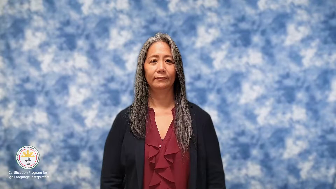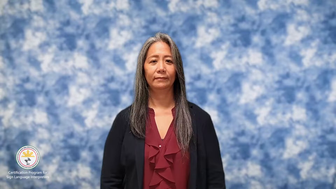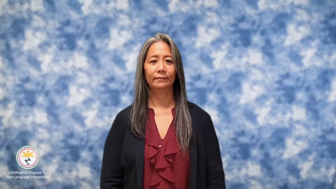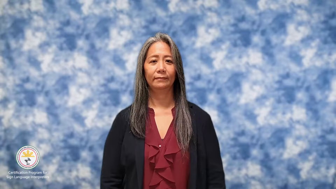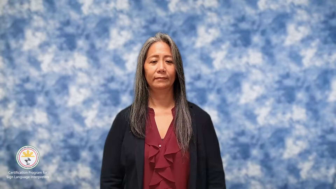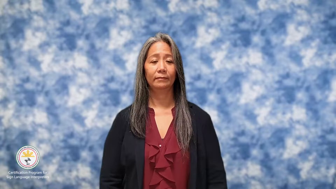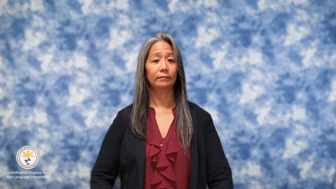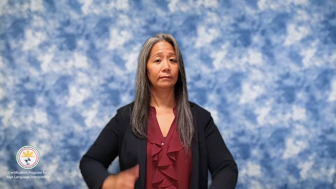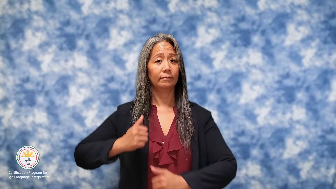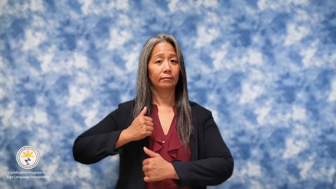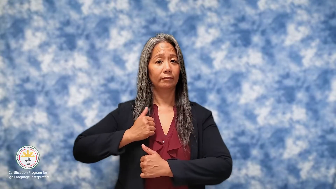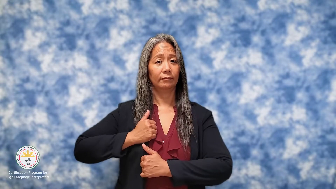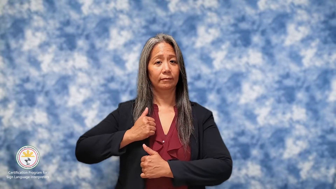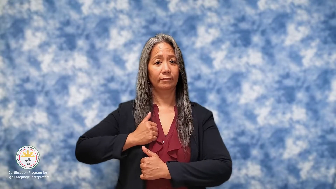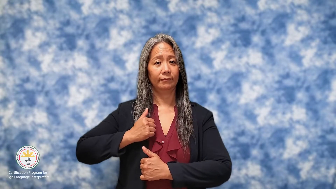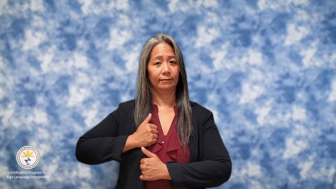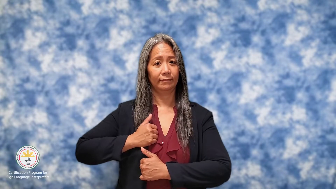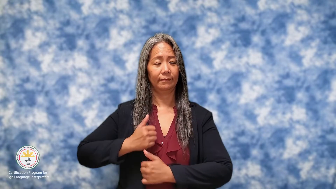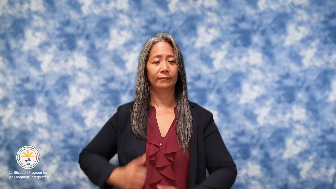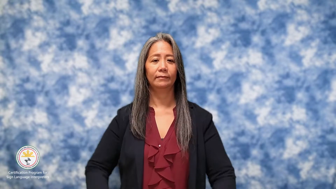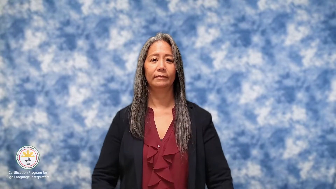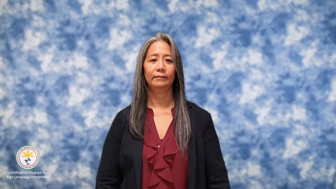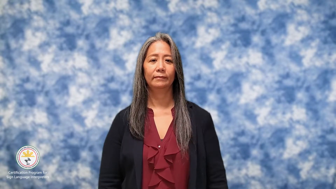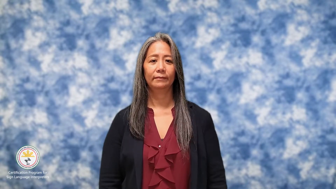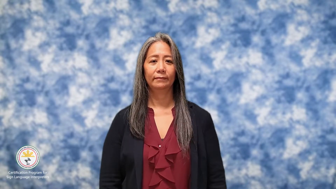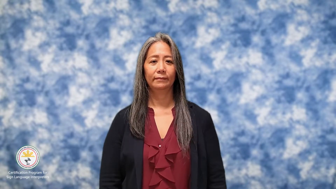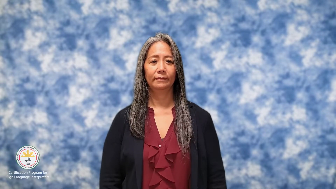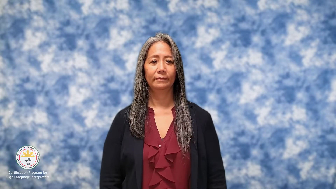Military